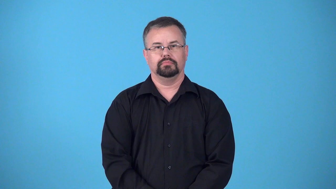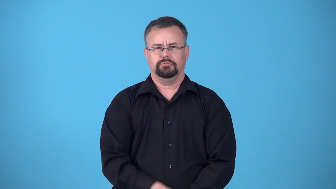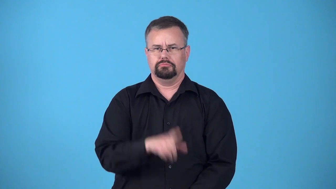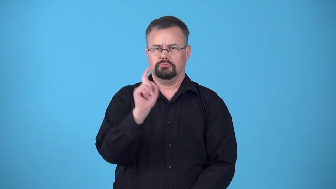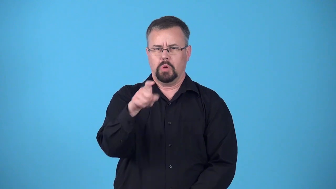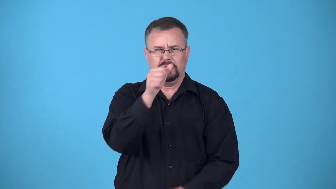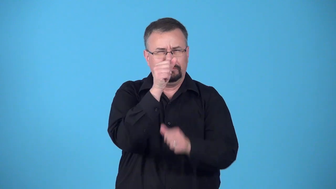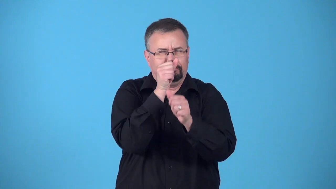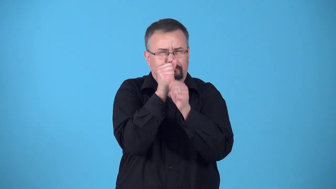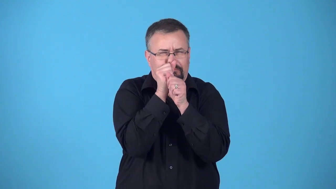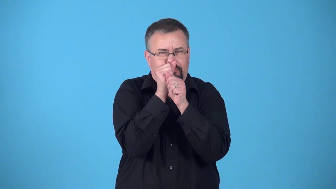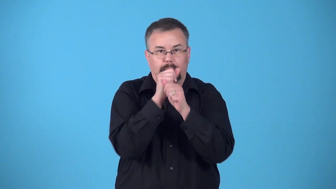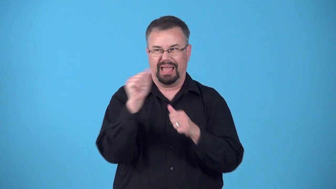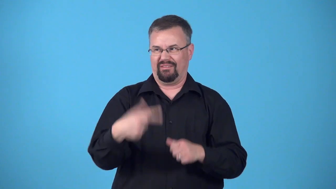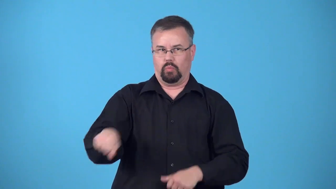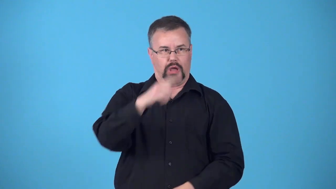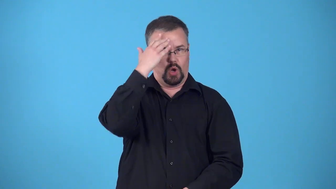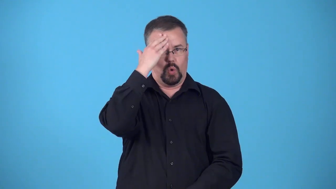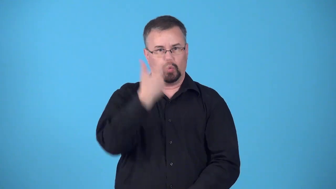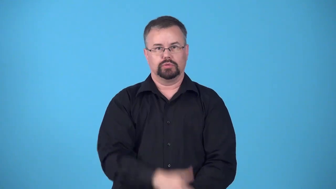open secret